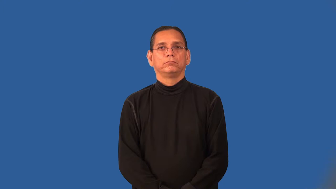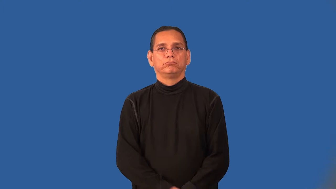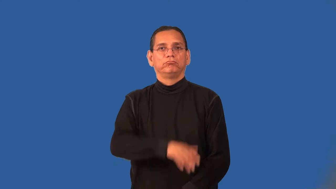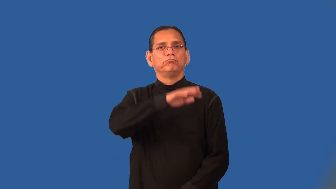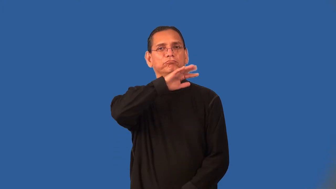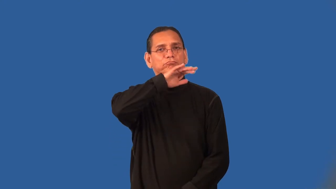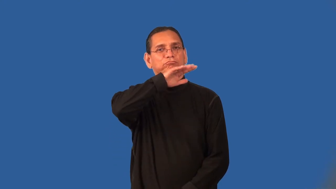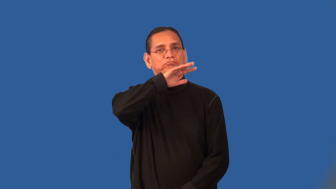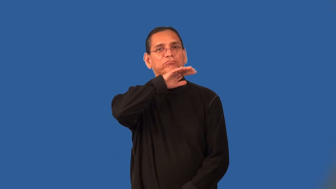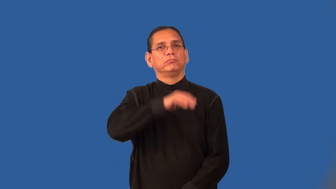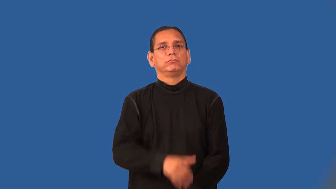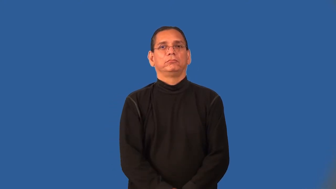pollutant